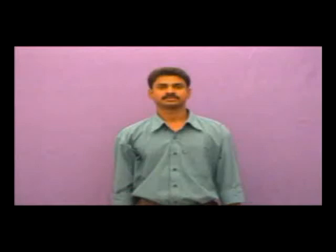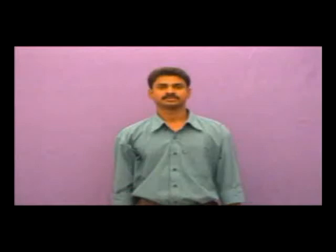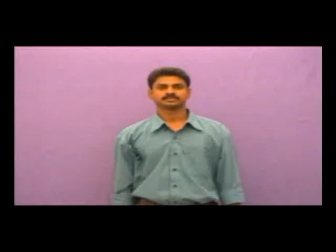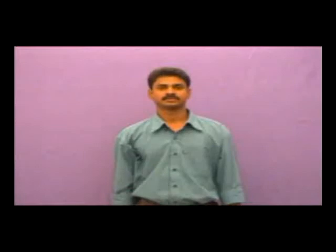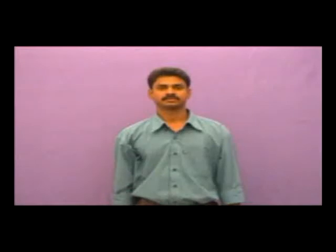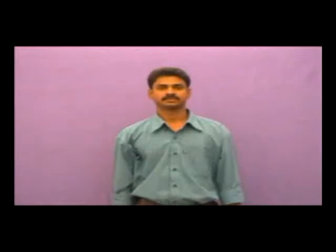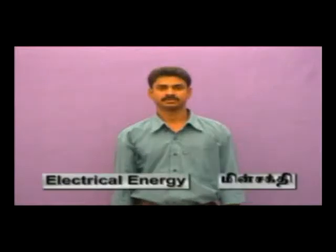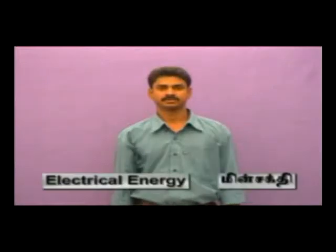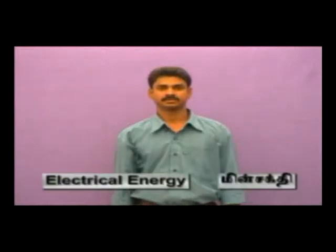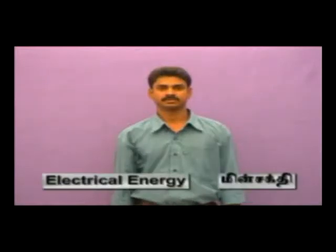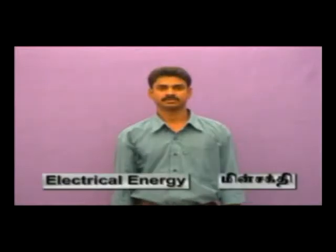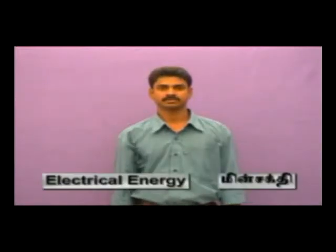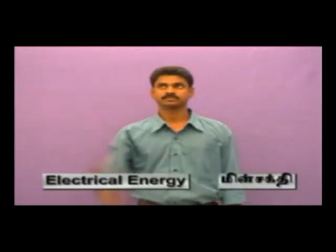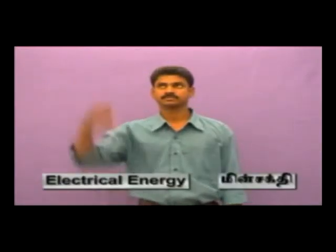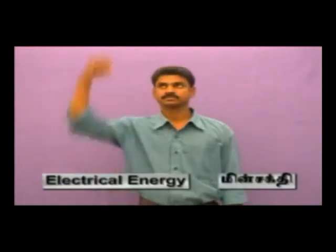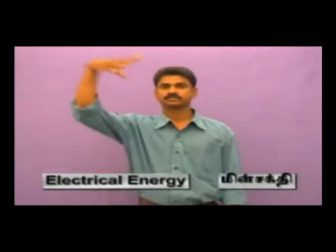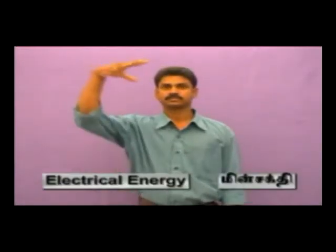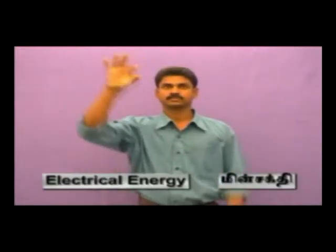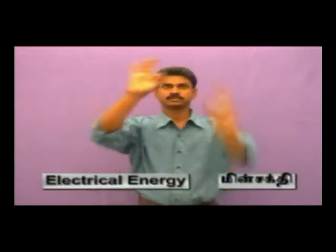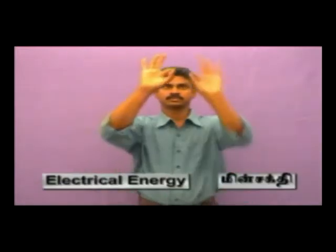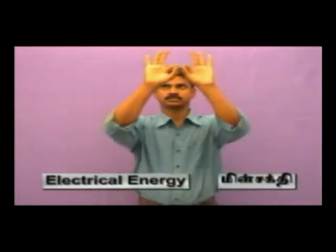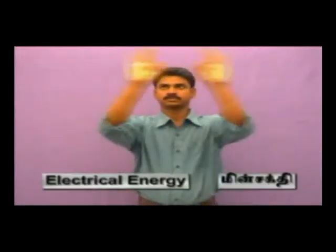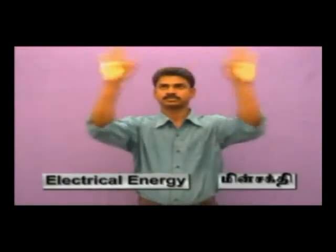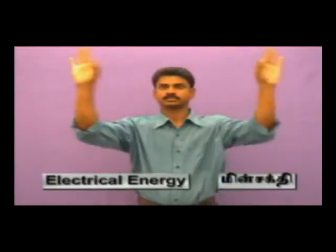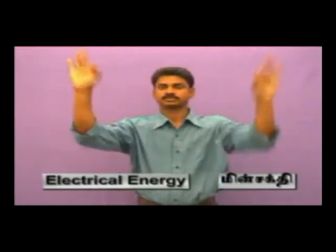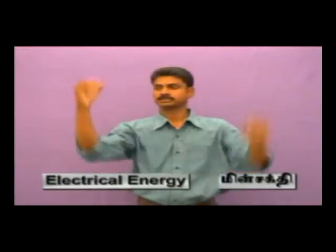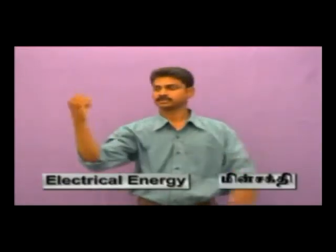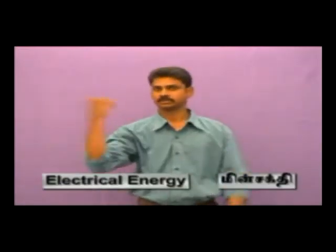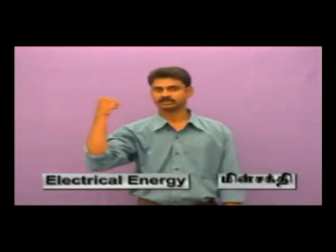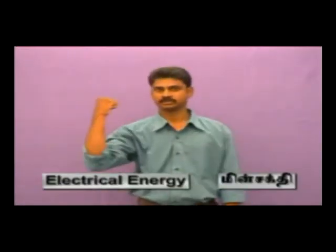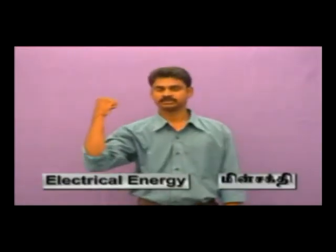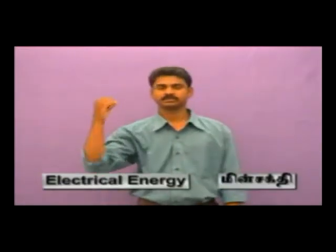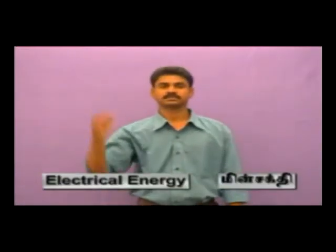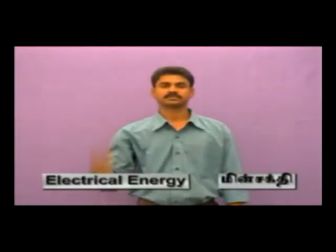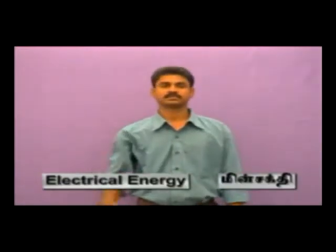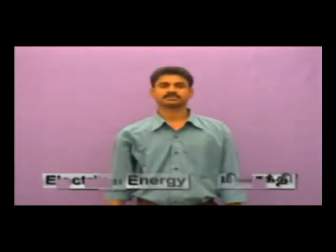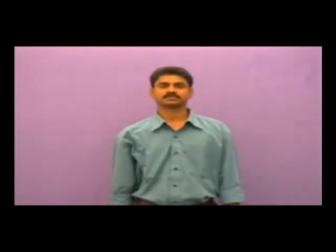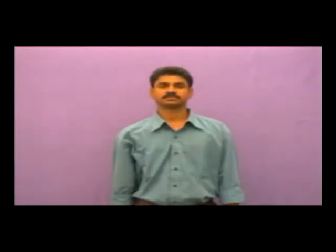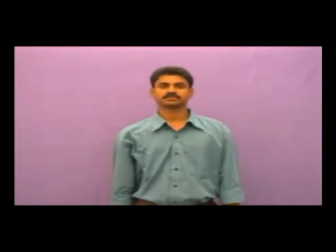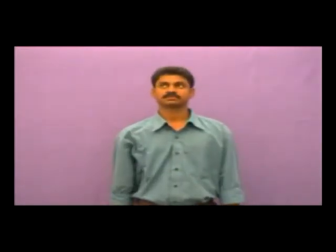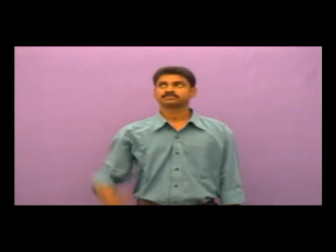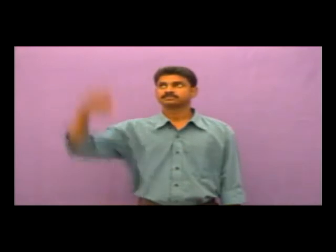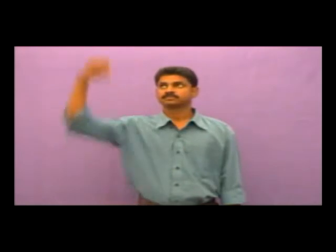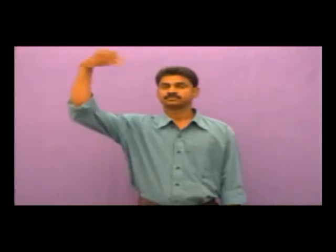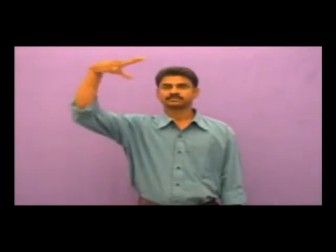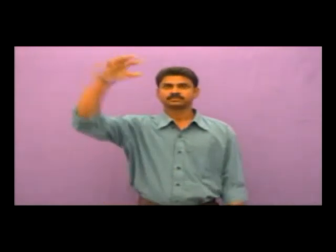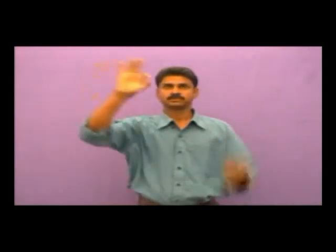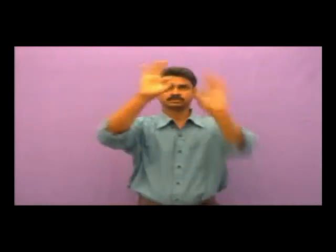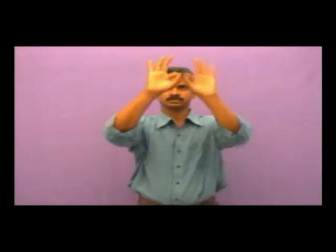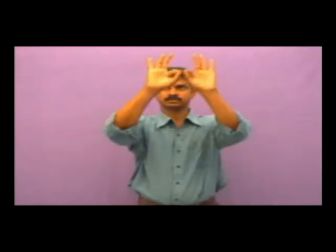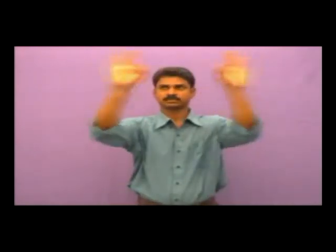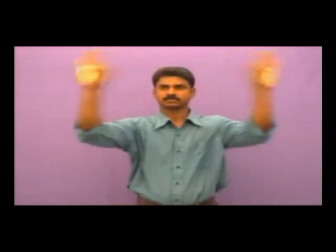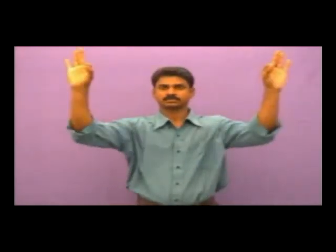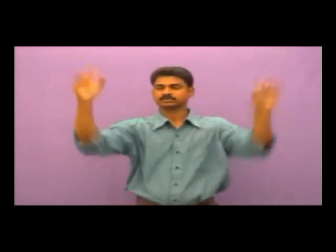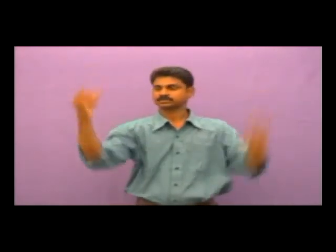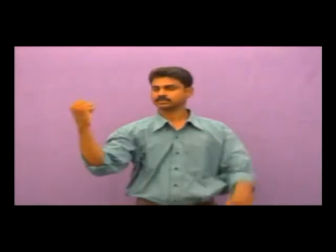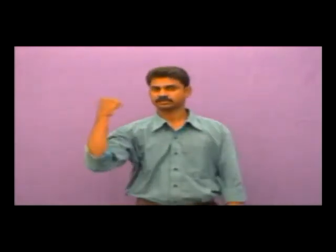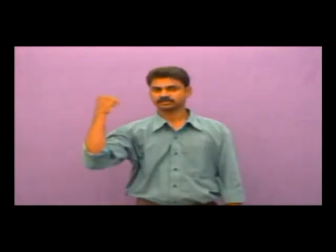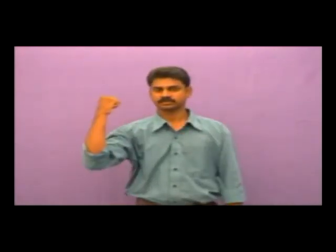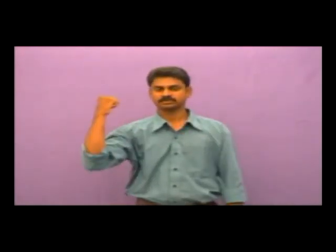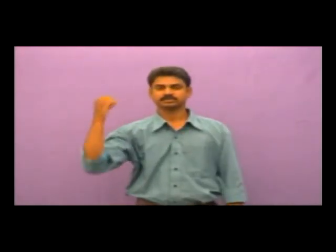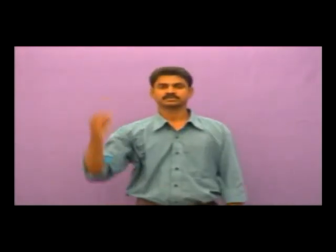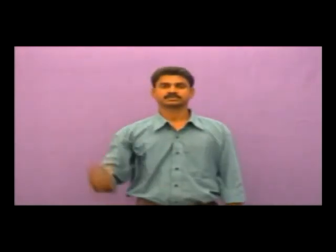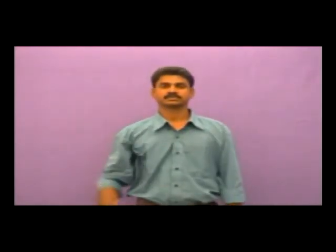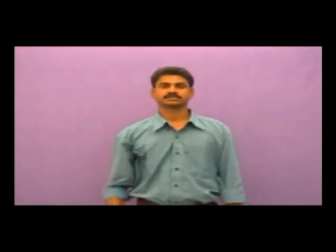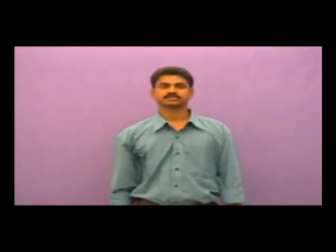Electrical Energy